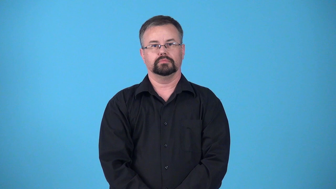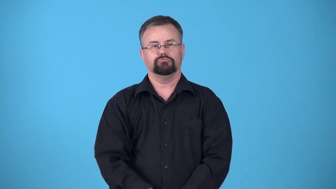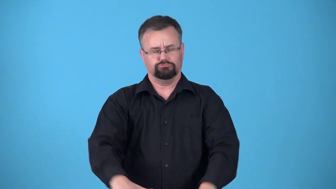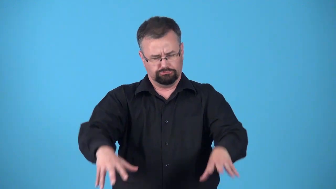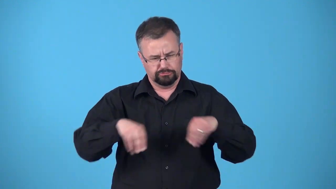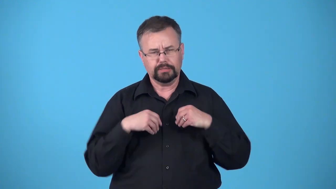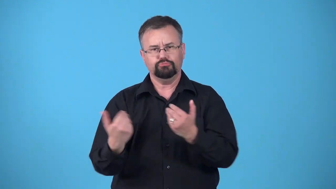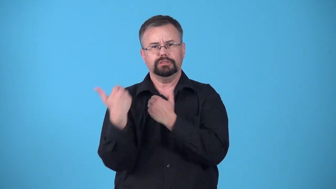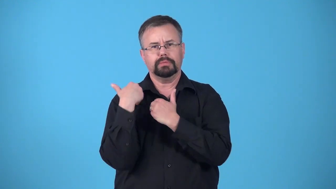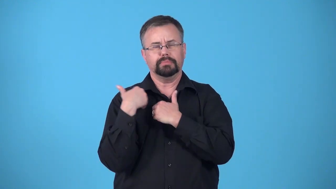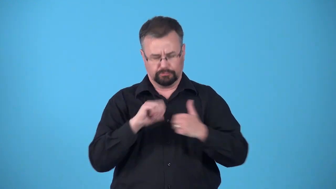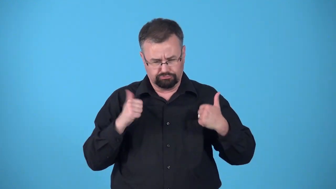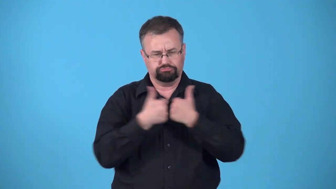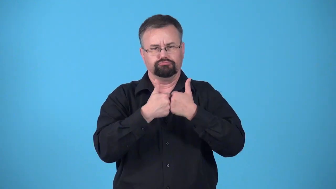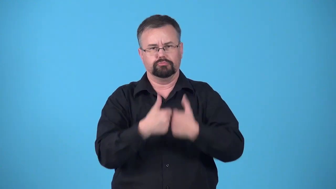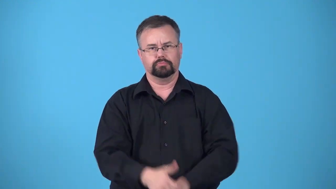step up to the plate